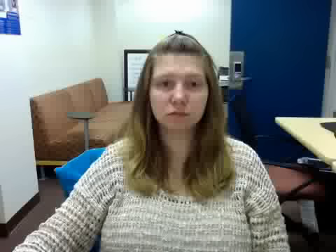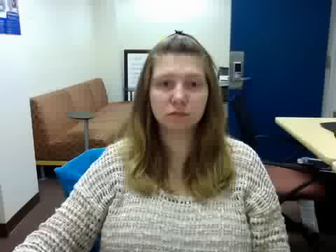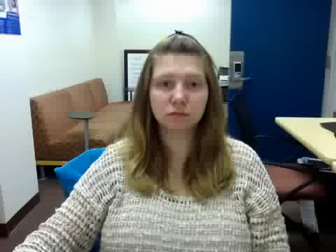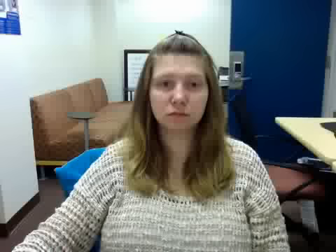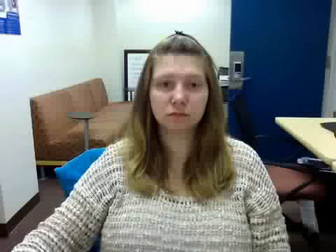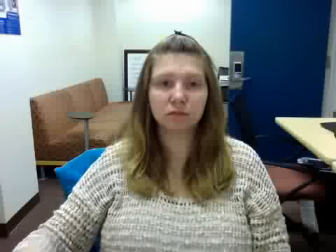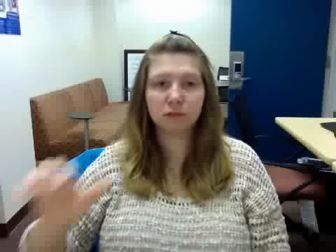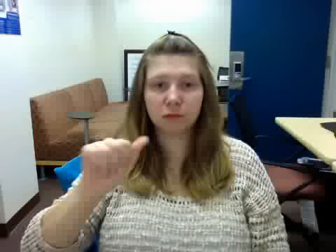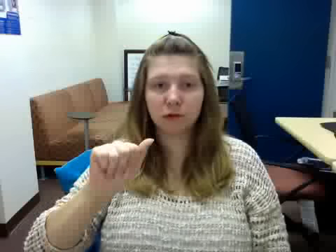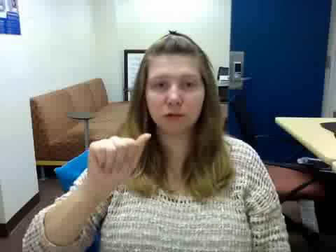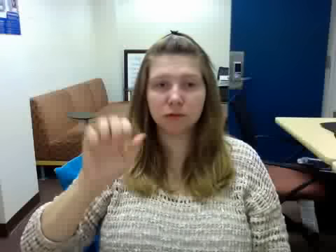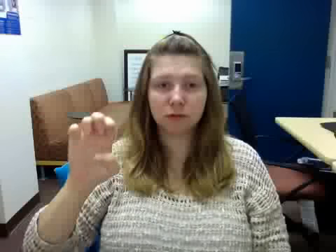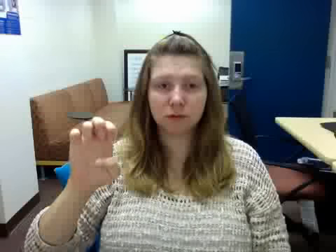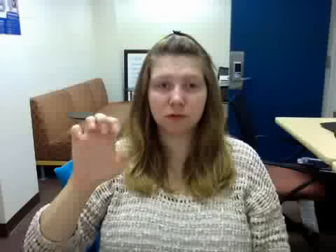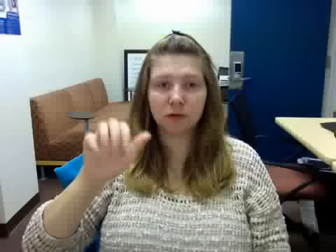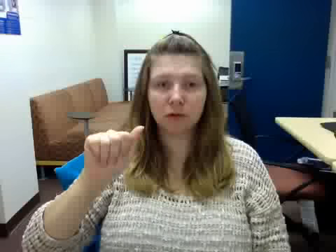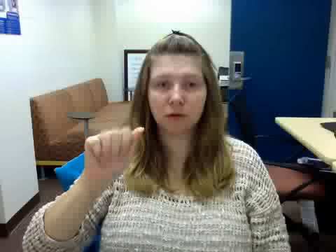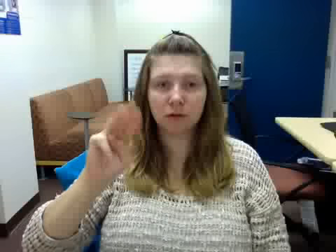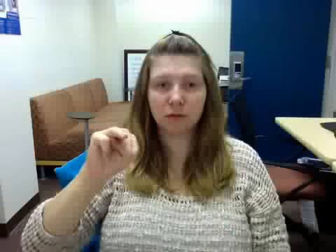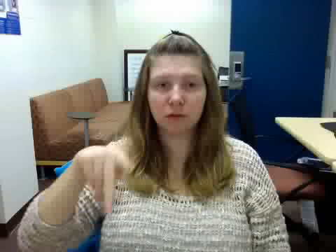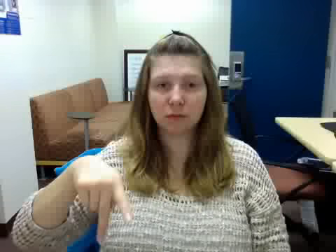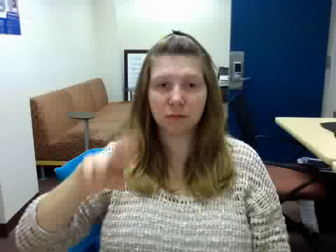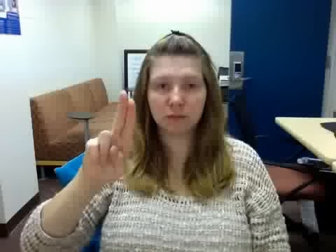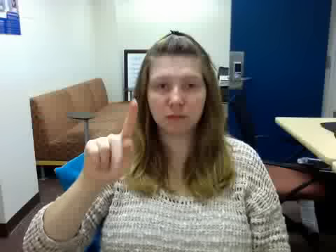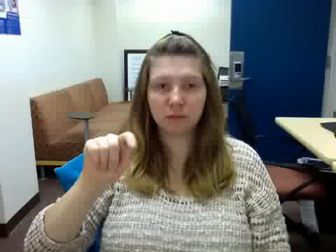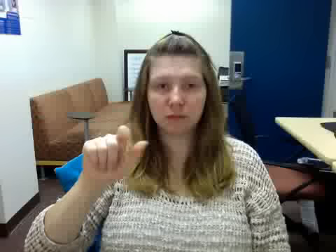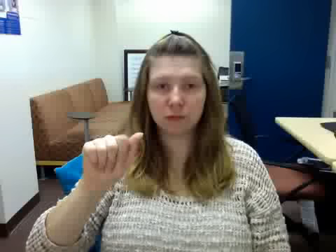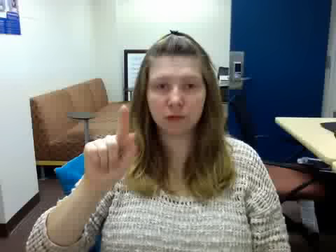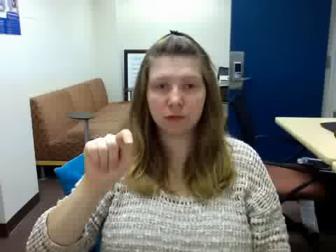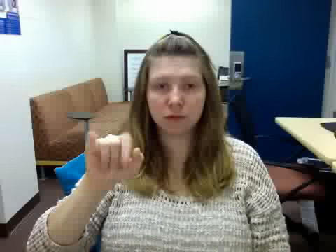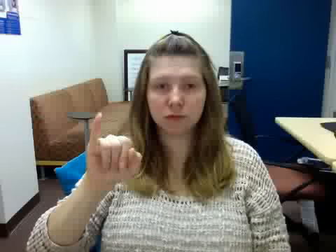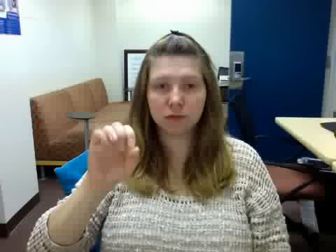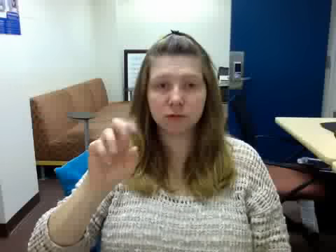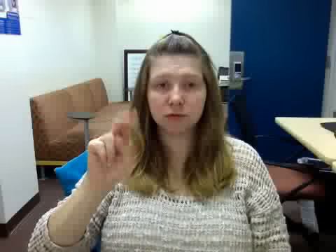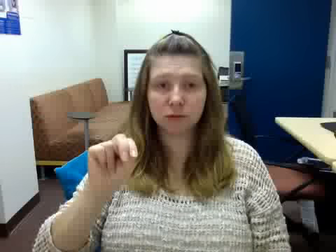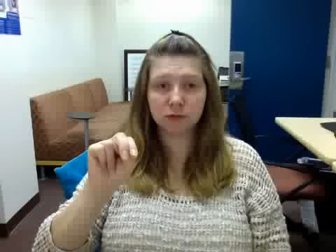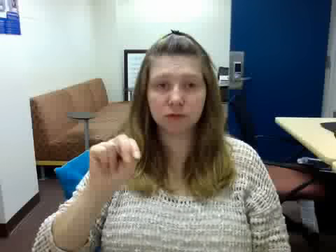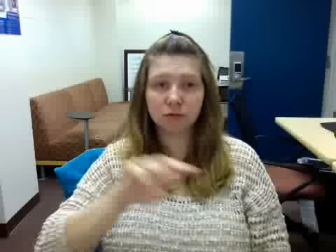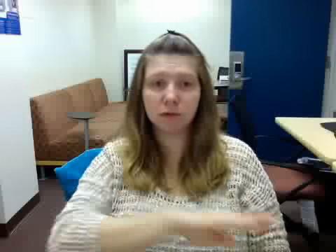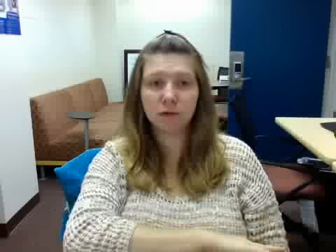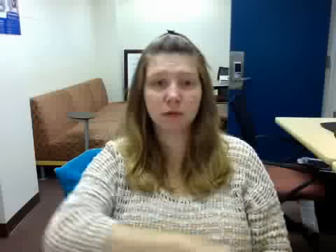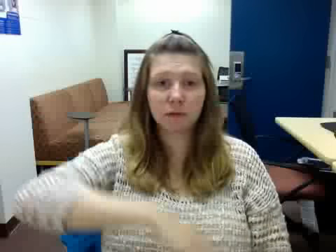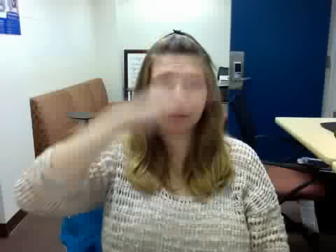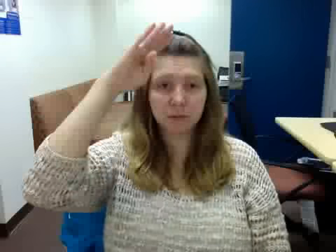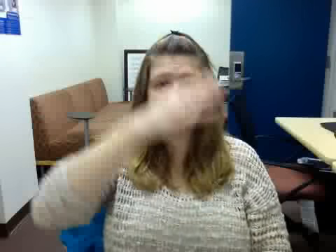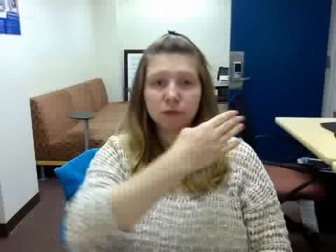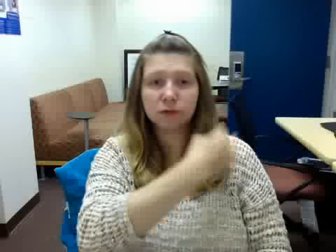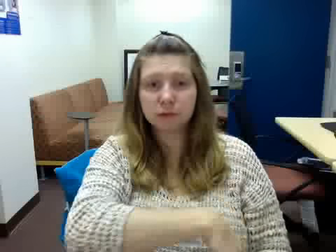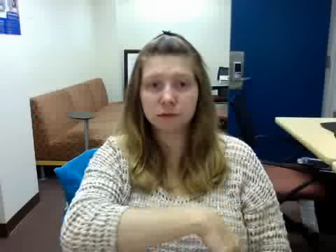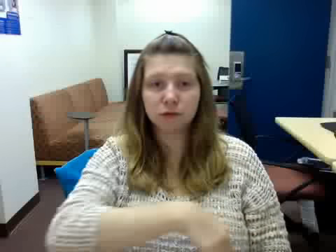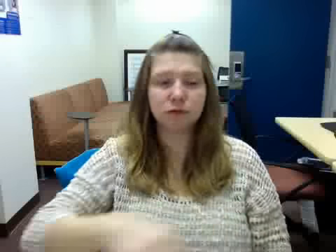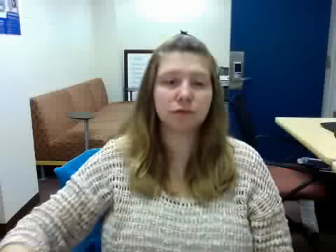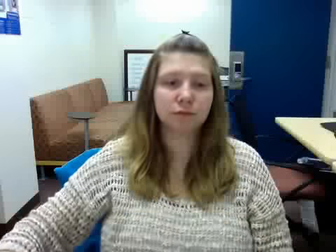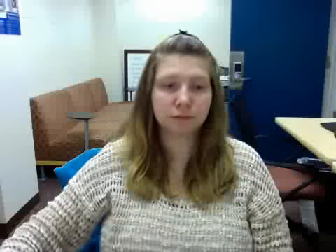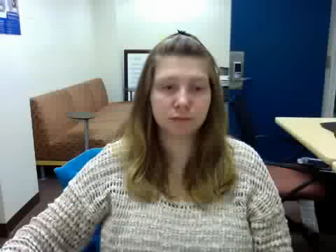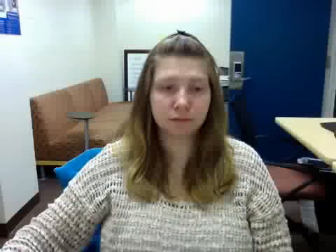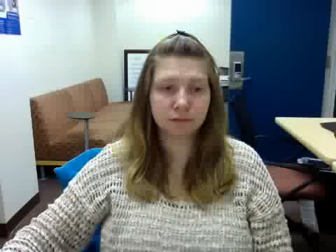A-E Amputation